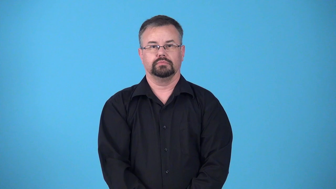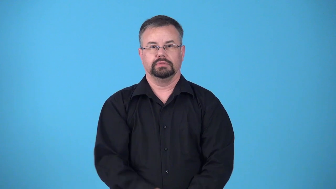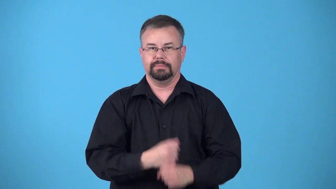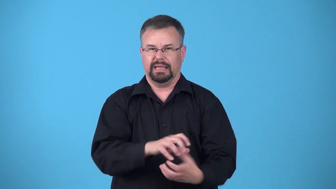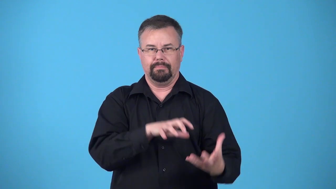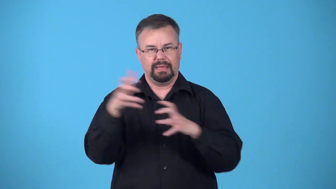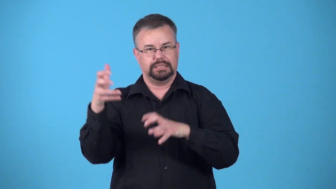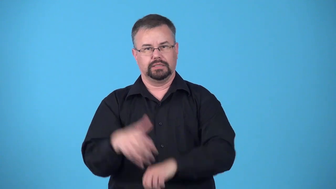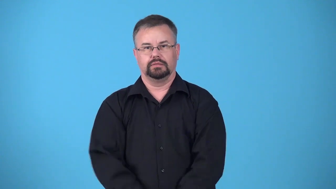make a pig's ear